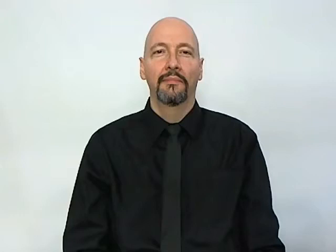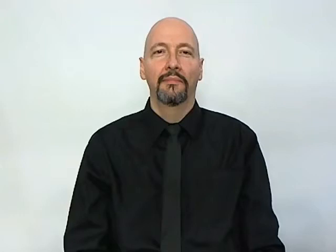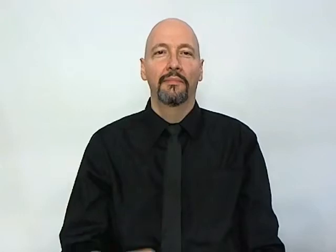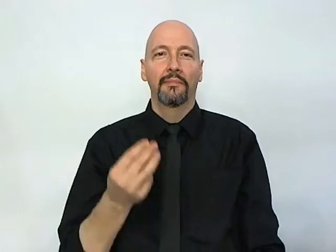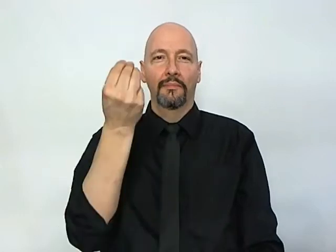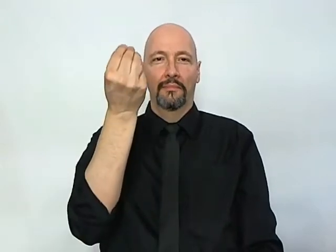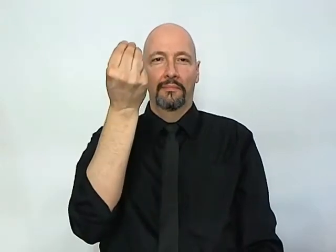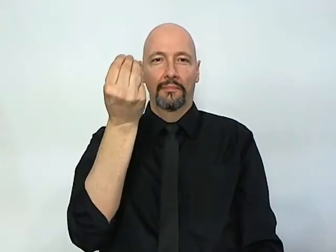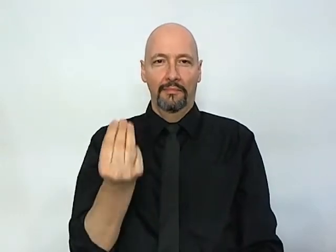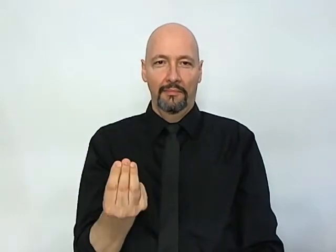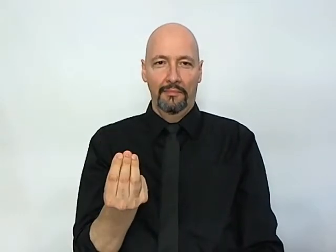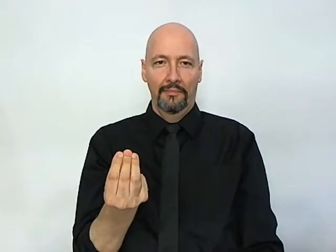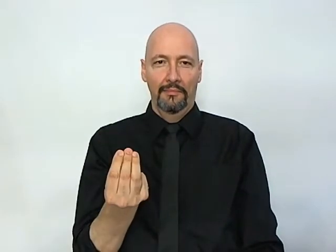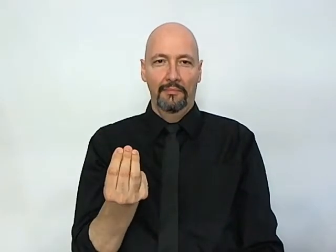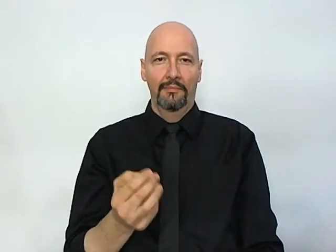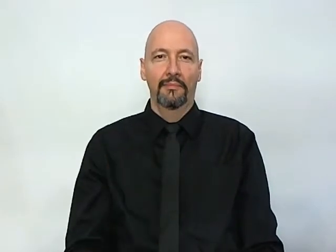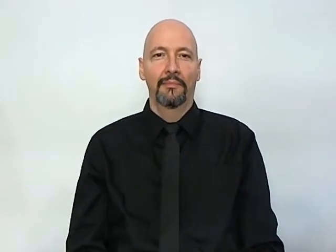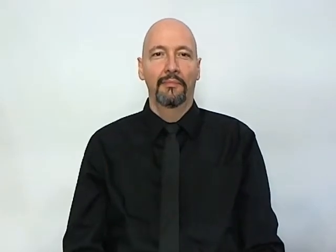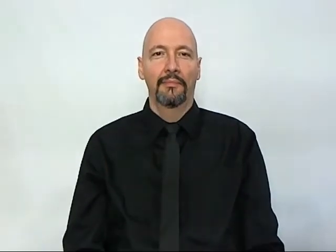EVERY MONDAY